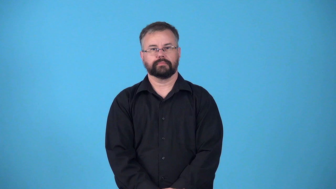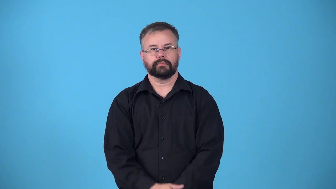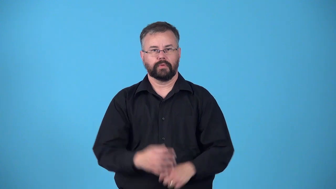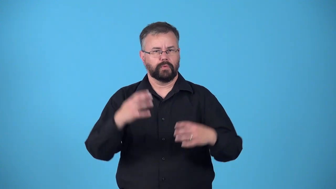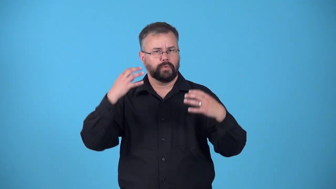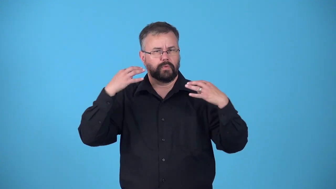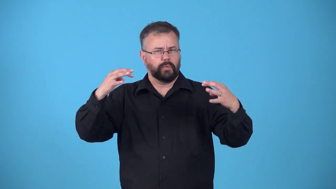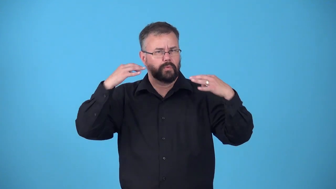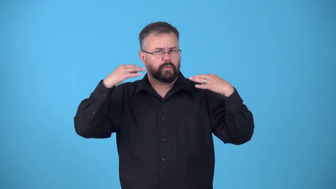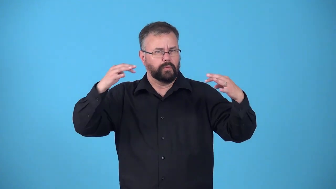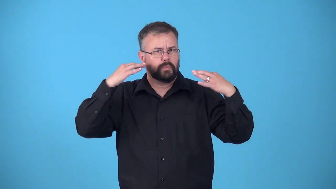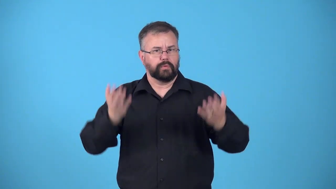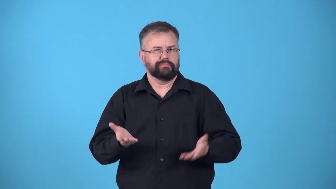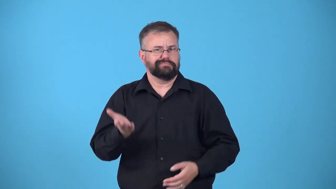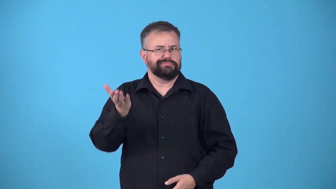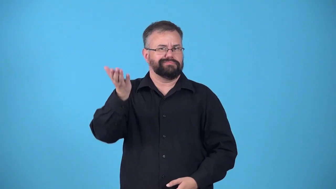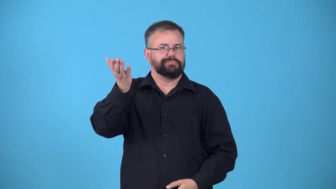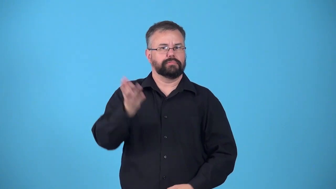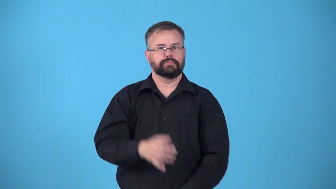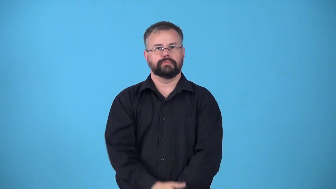go up